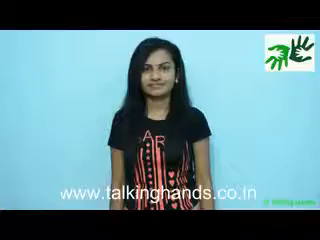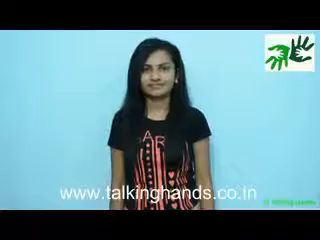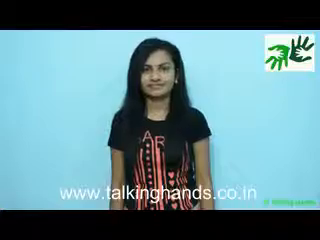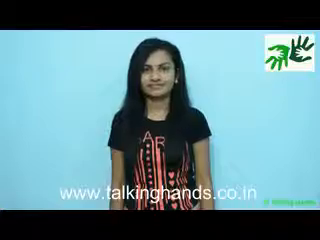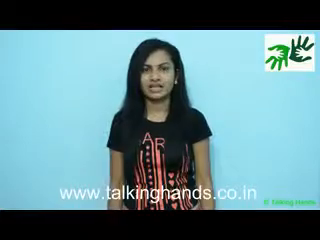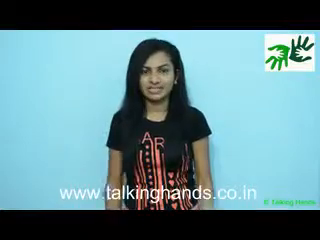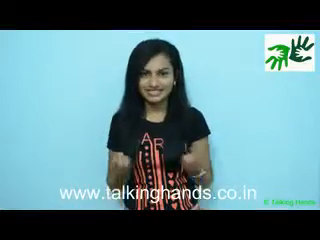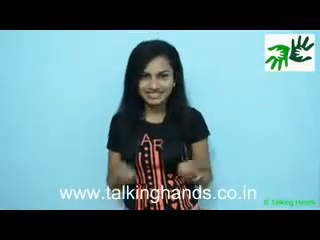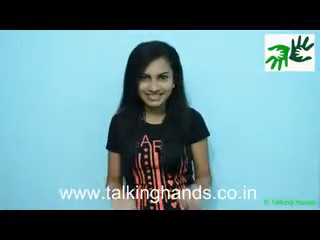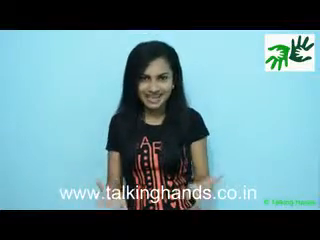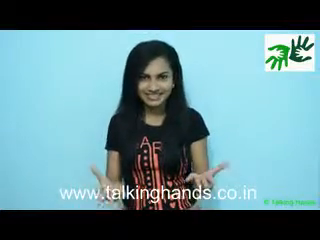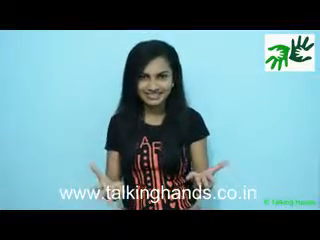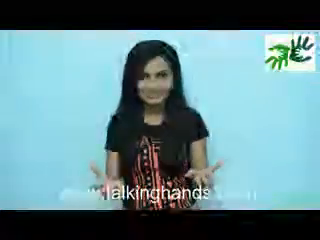Start